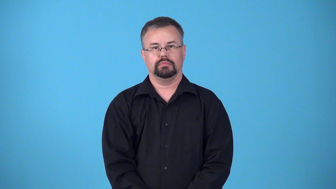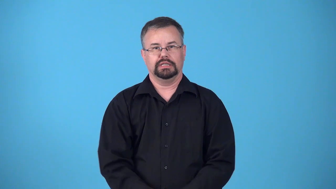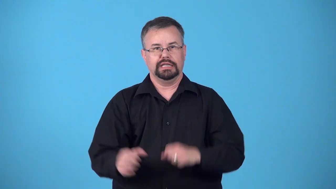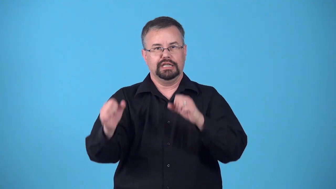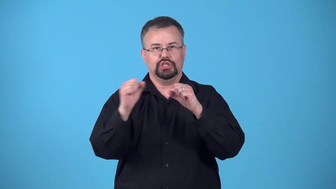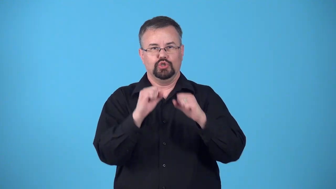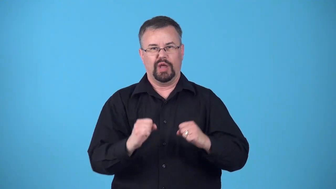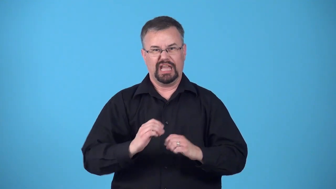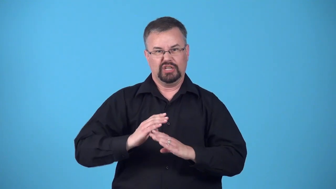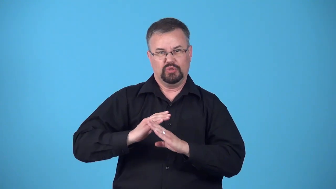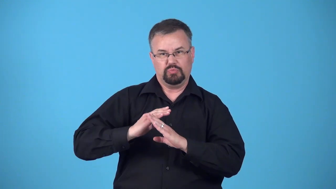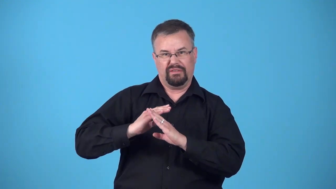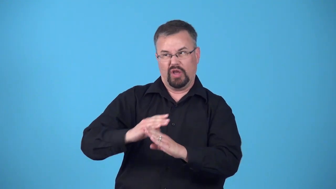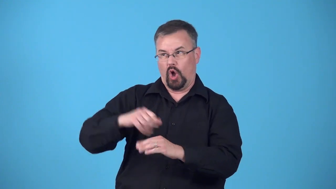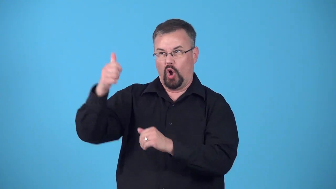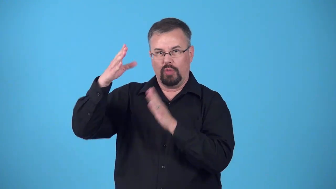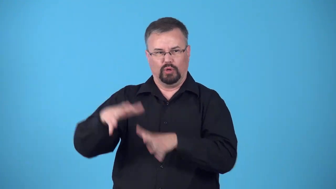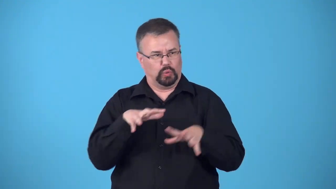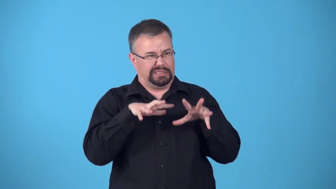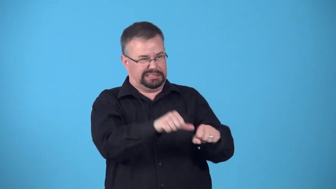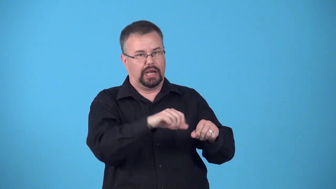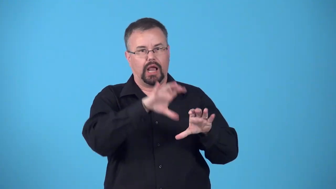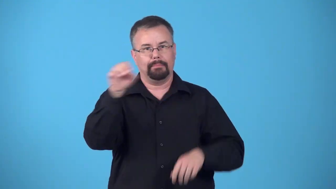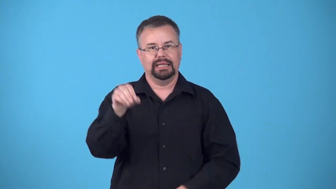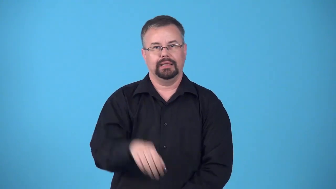poison pill